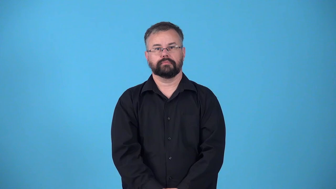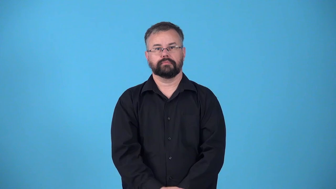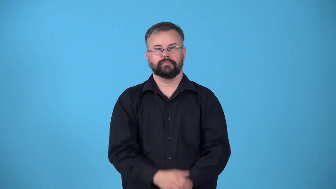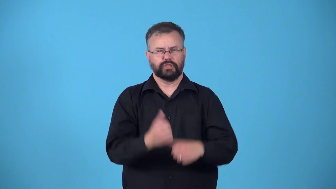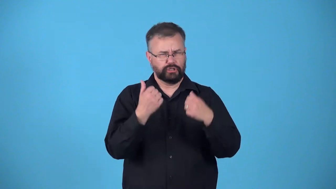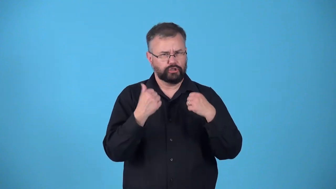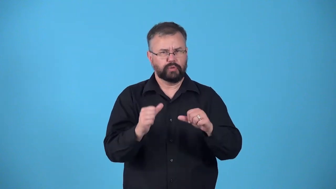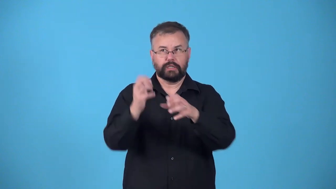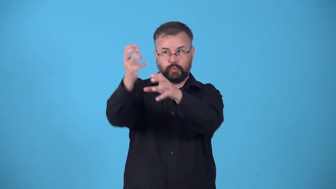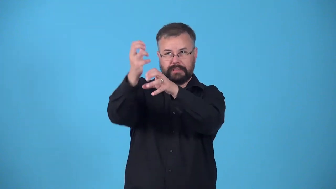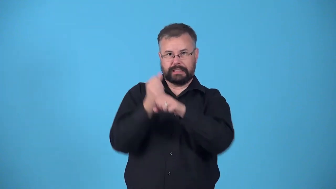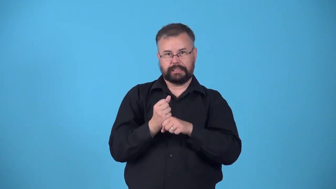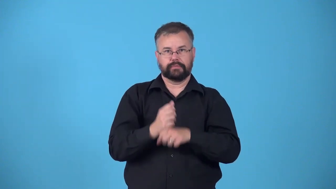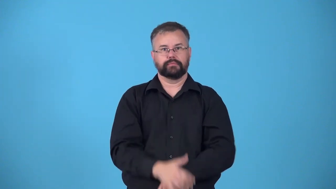go for-try to get